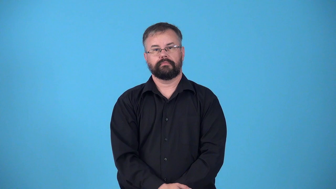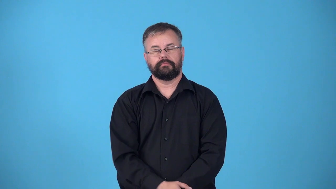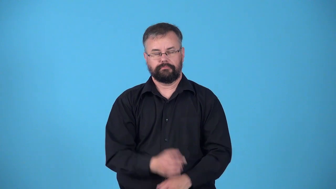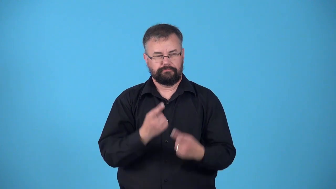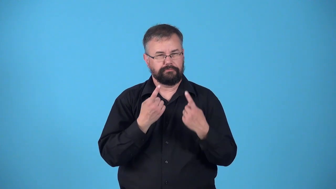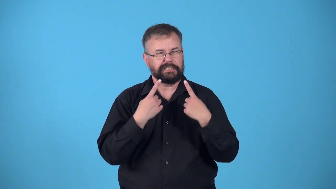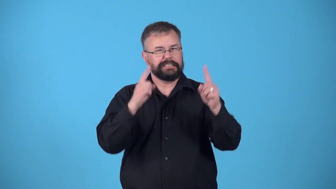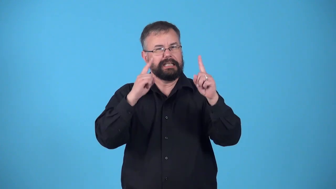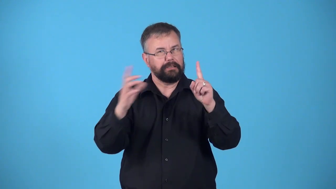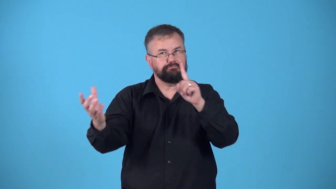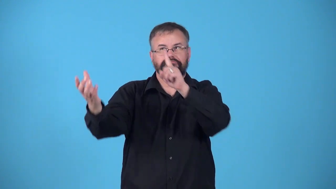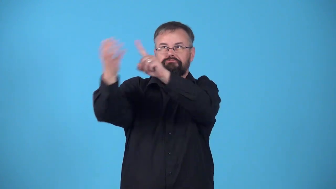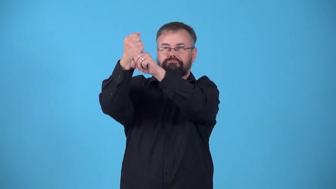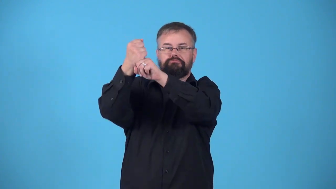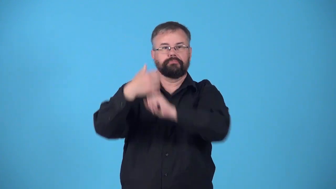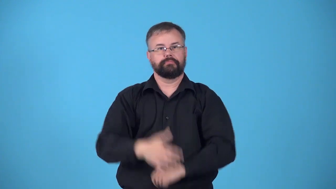nail down